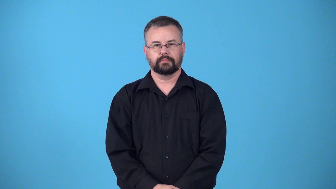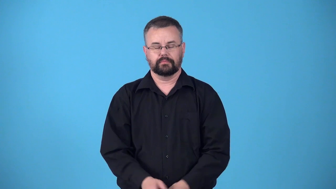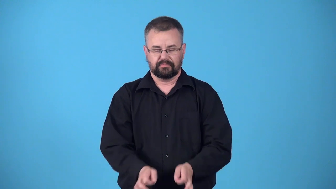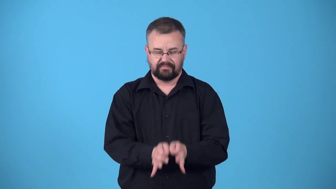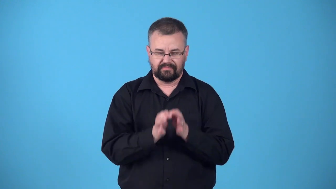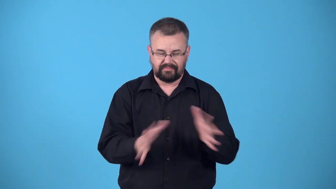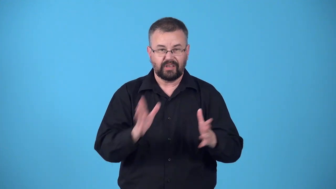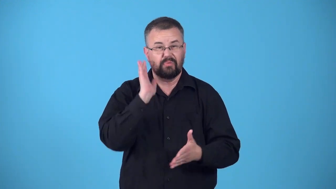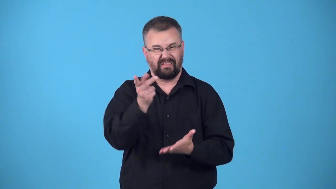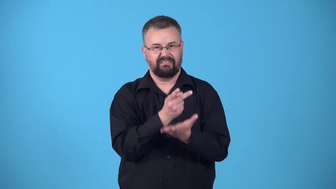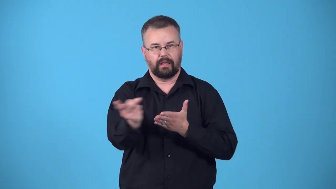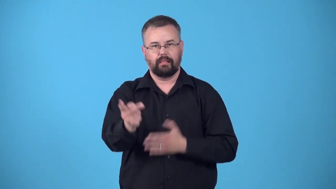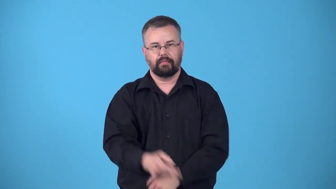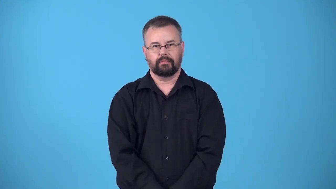dead duck